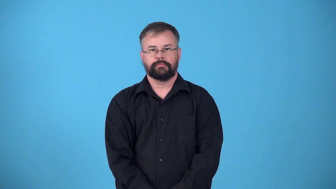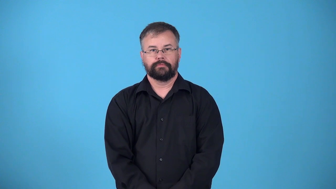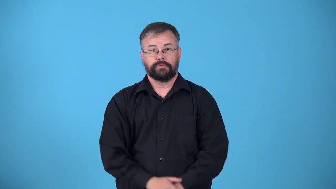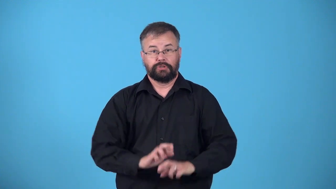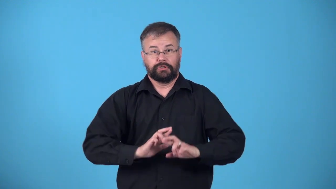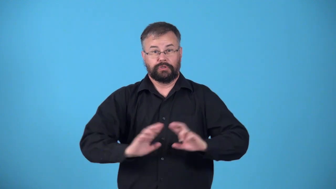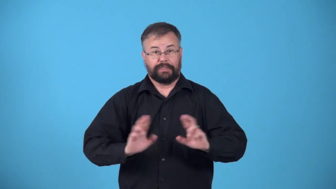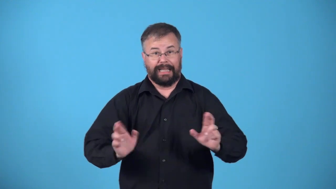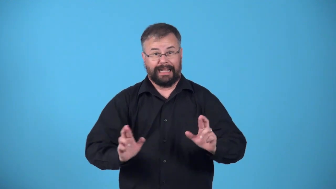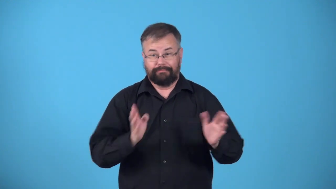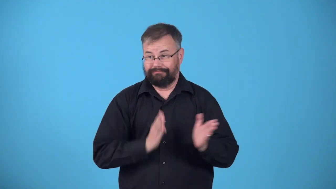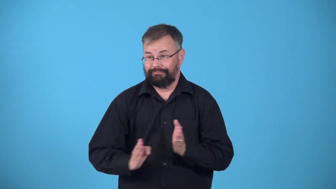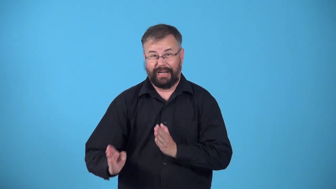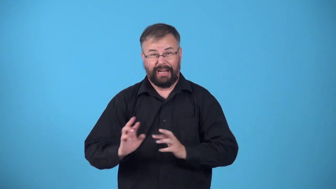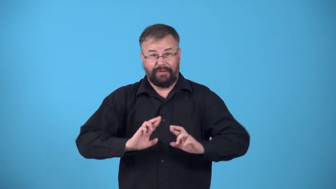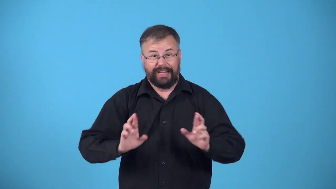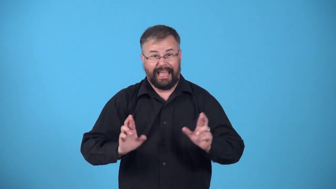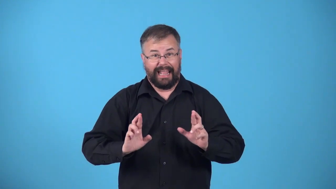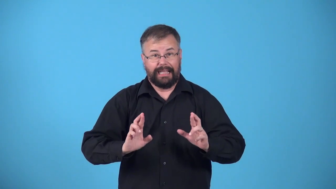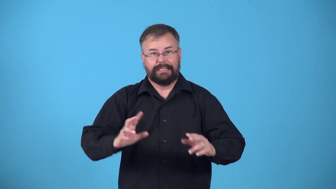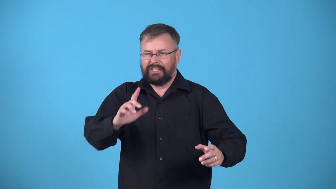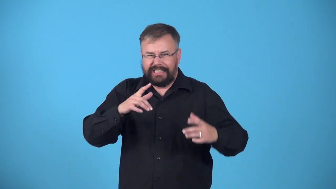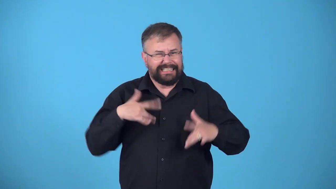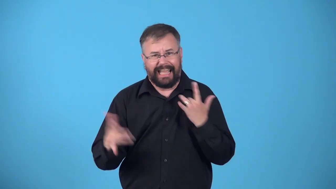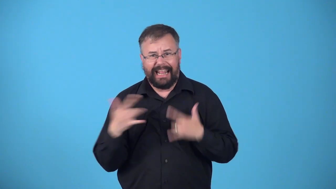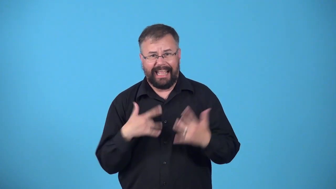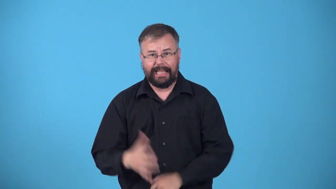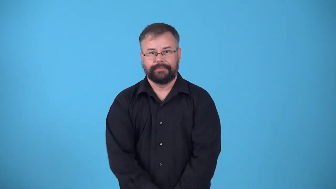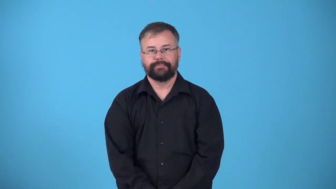hold on to your hat